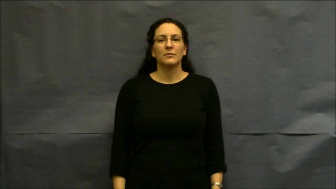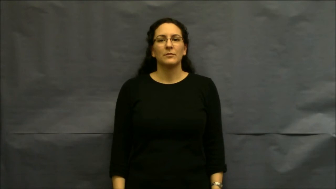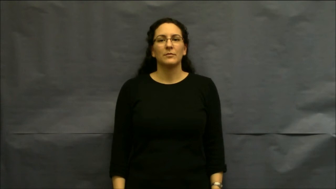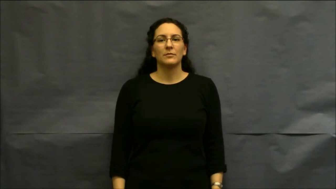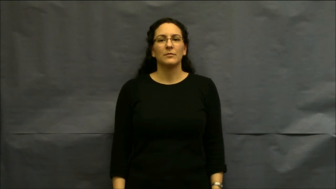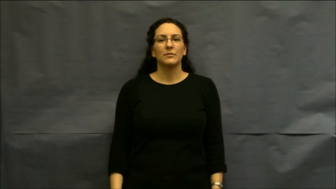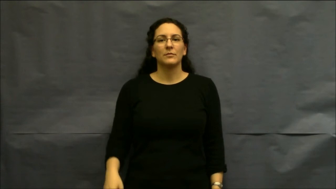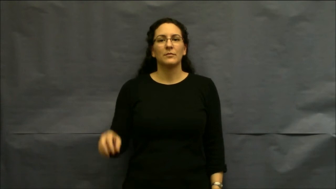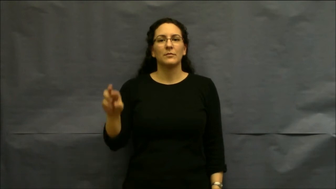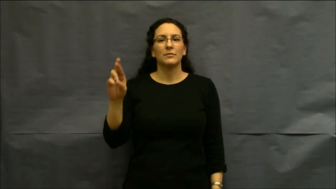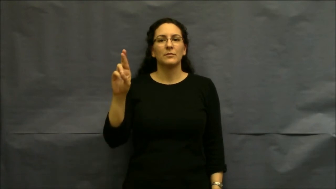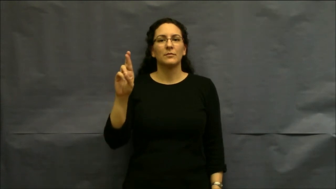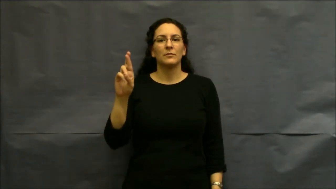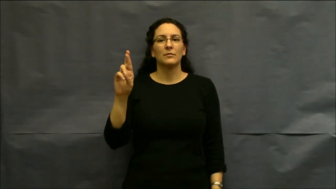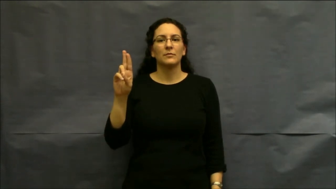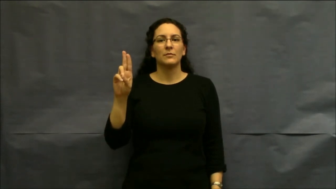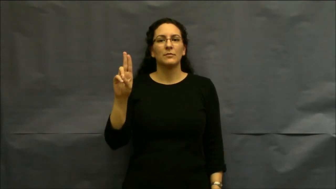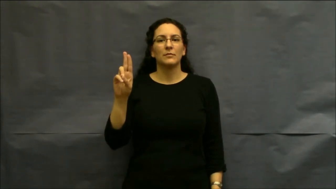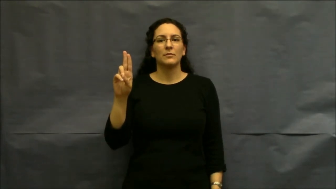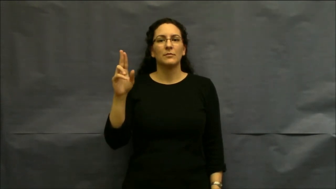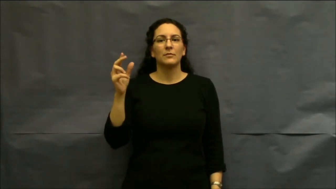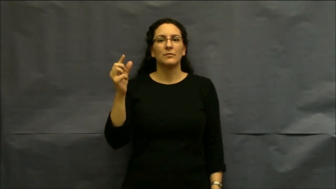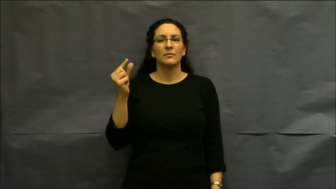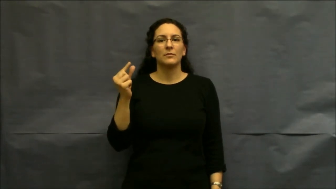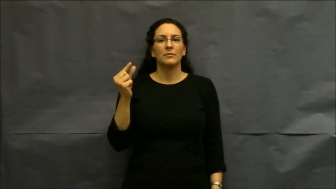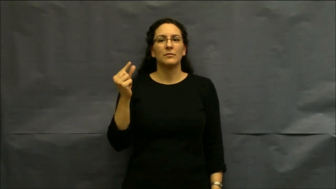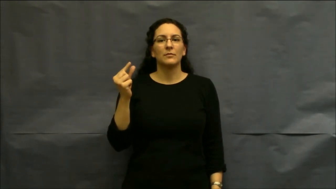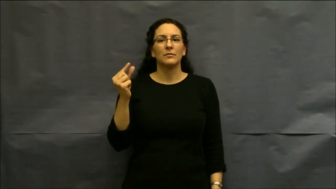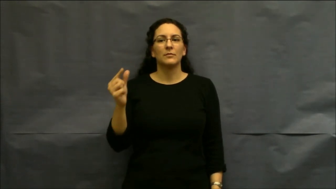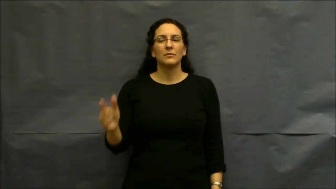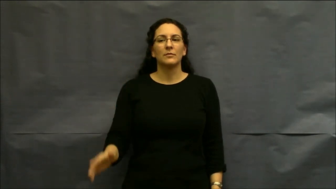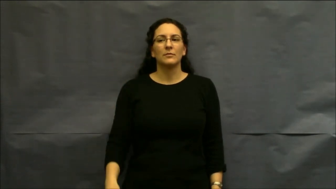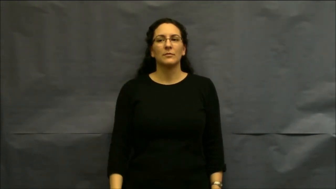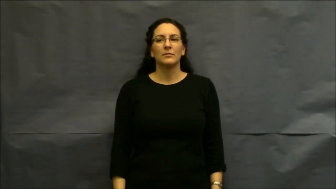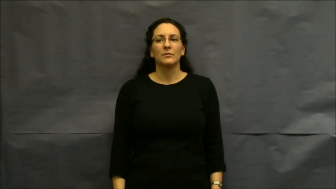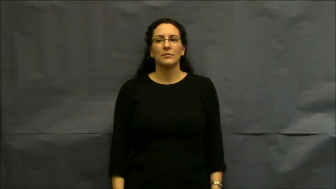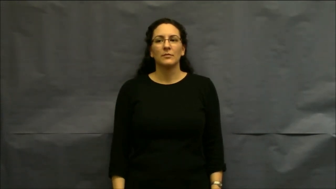Rug